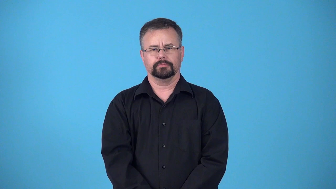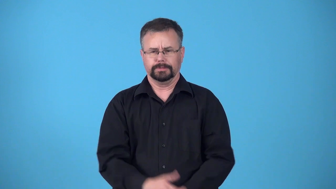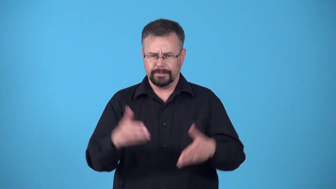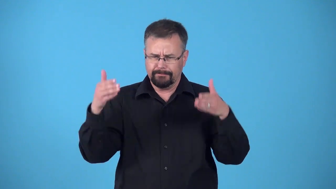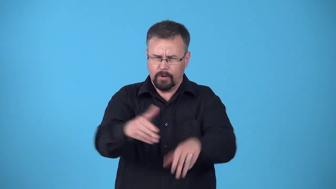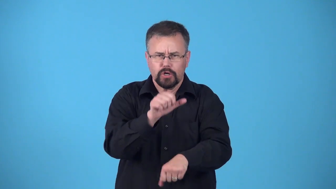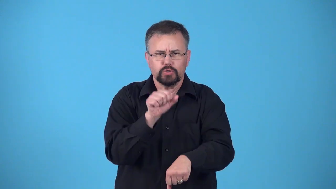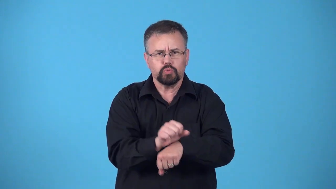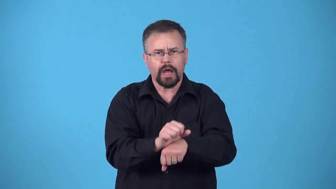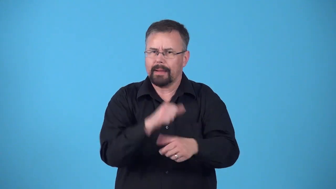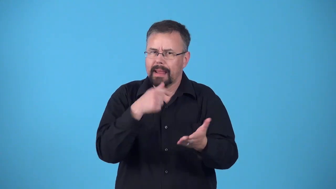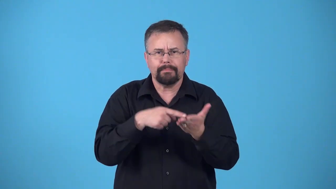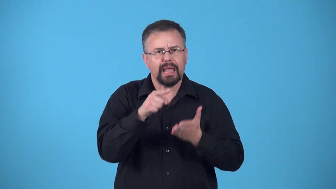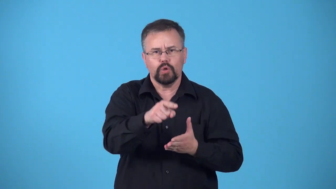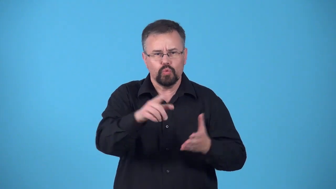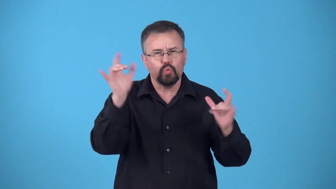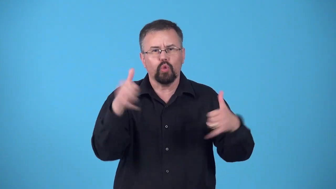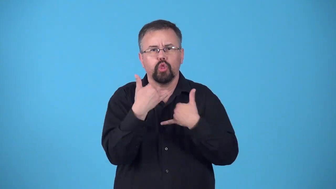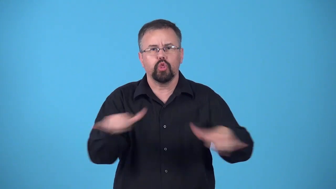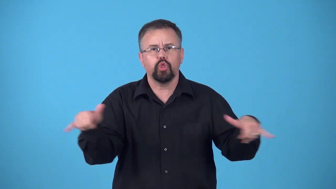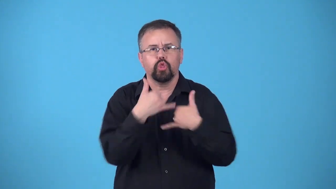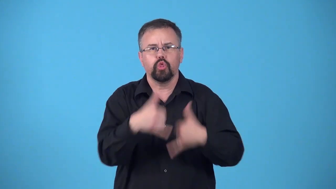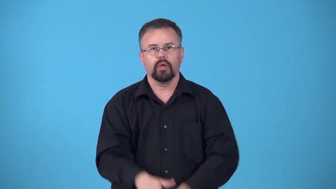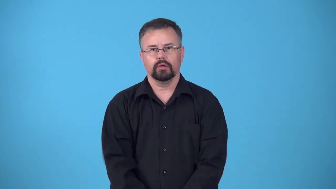time is money